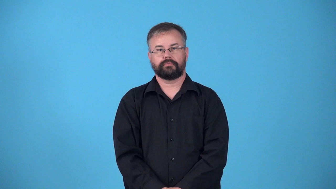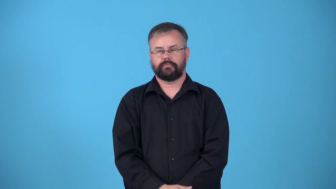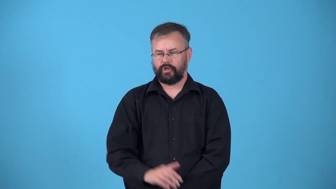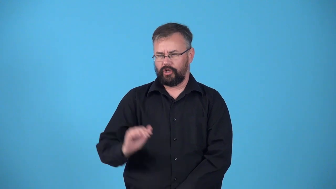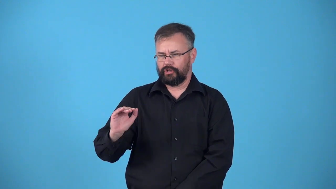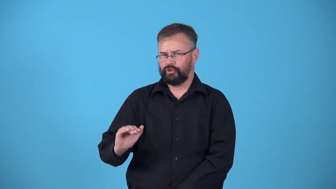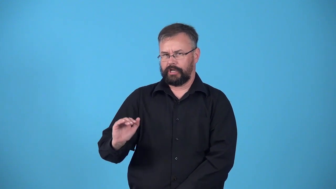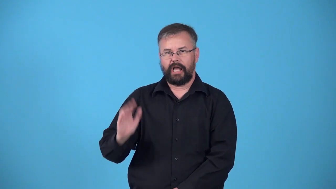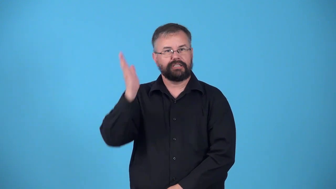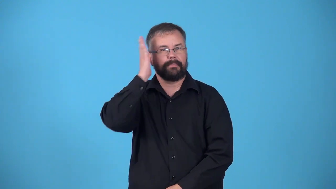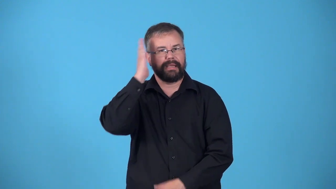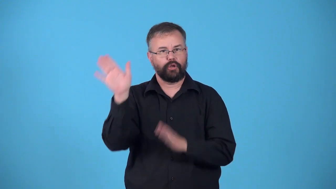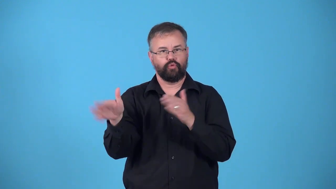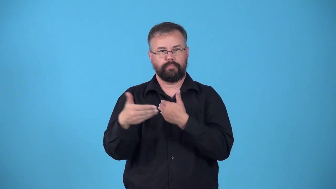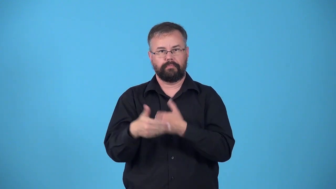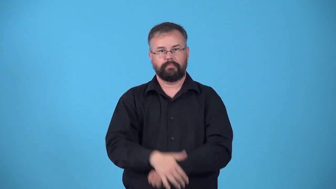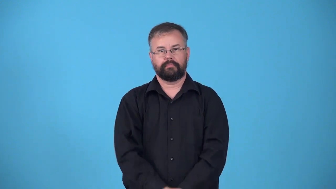nursery